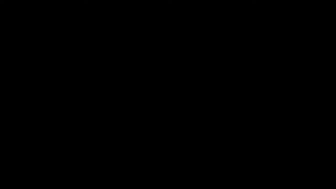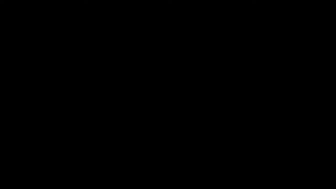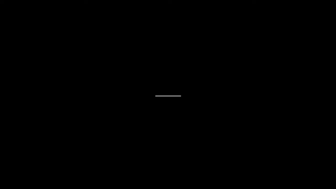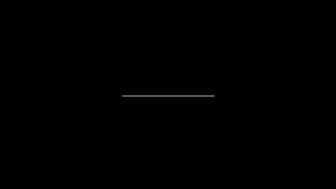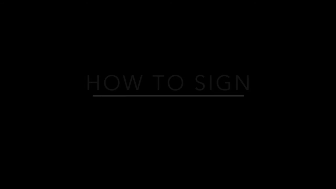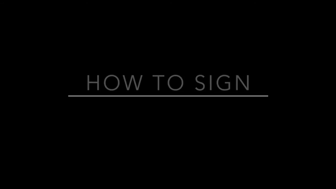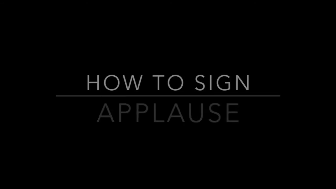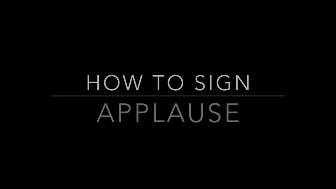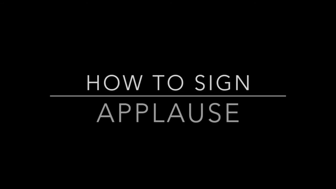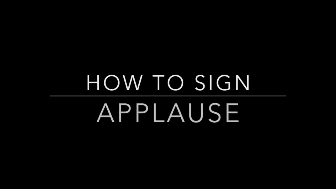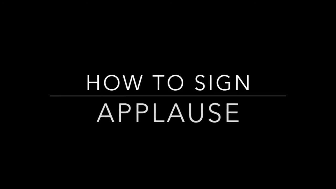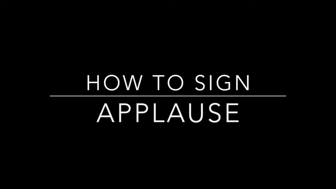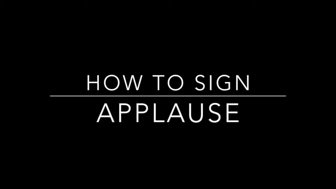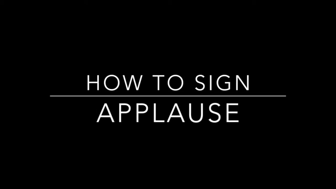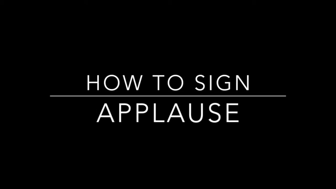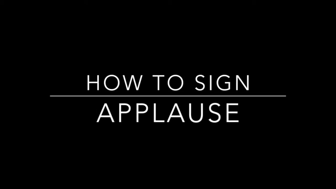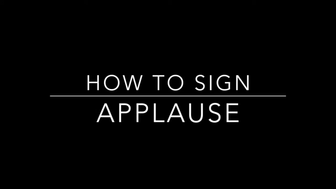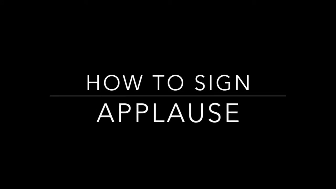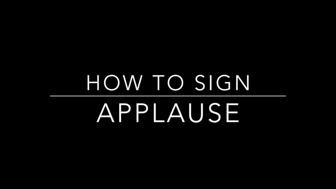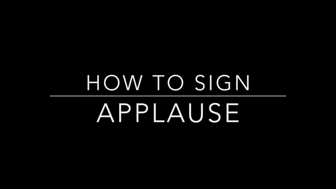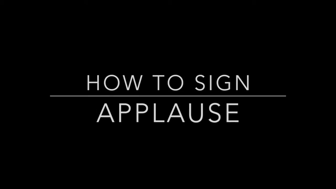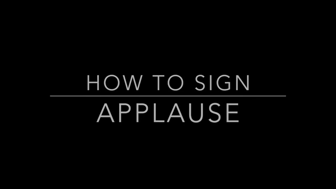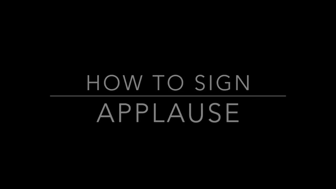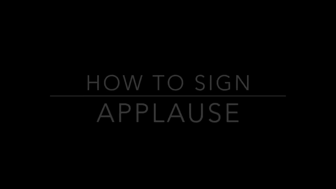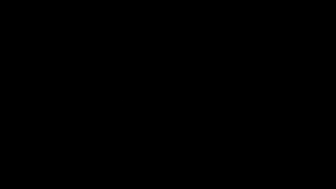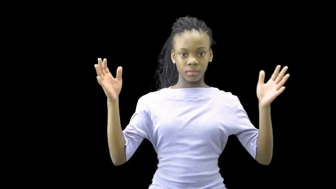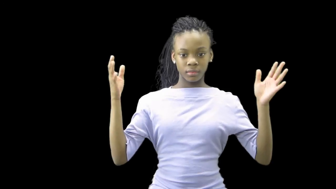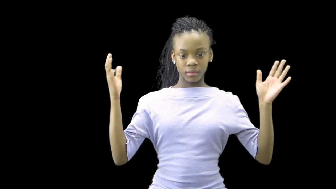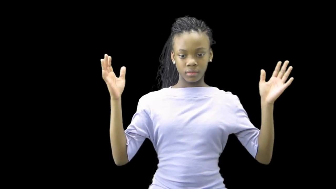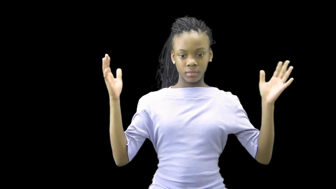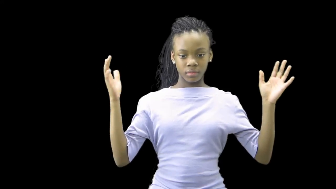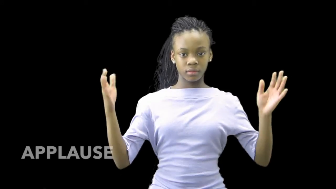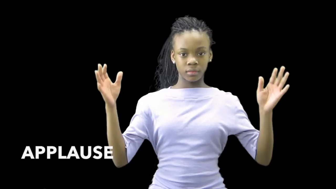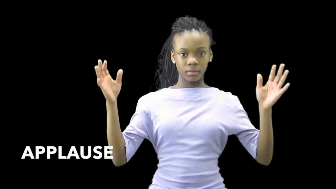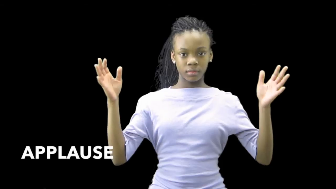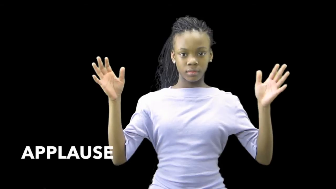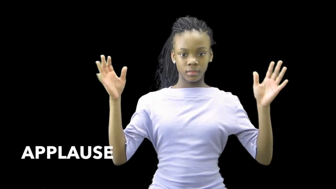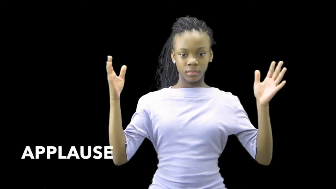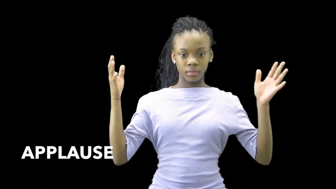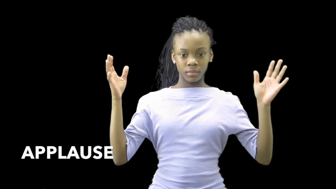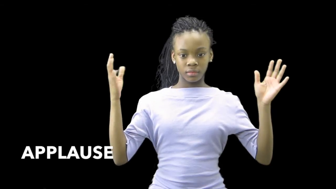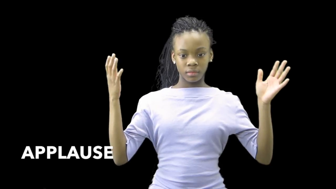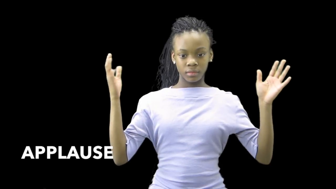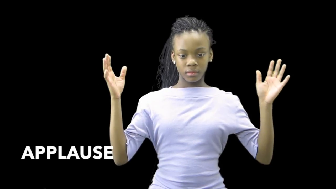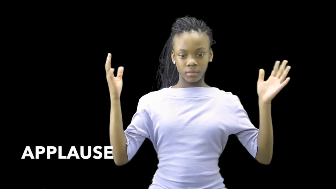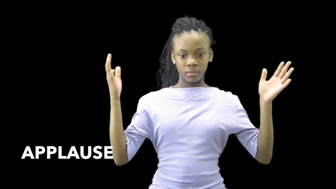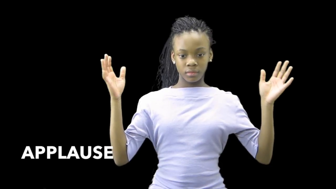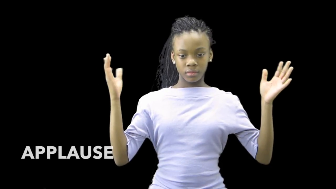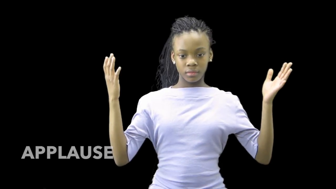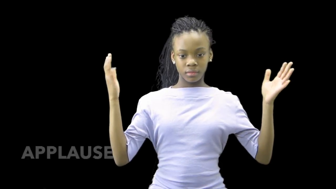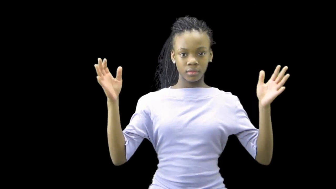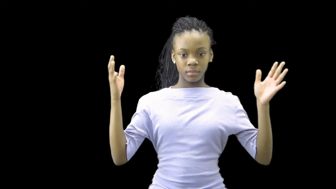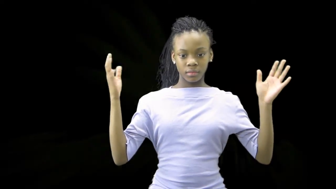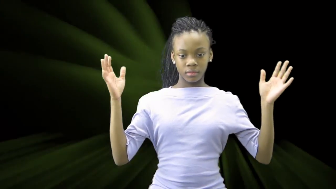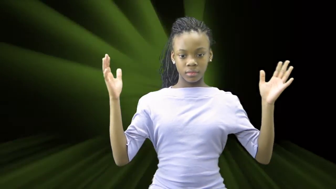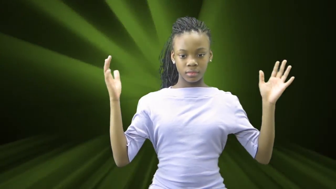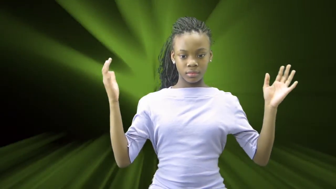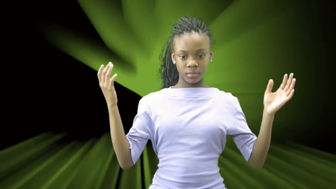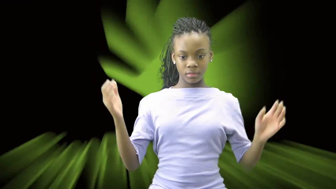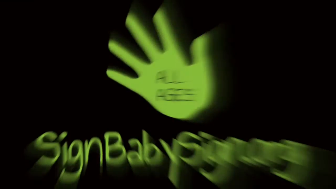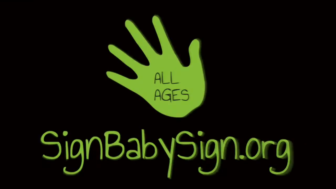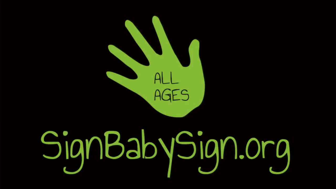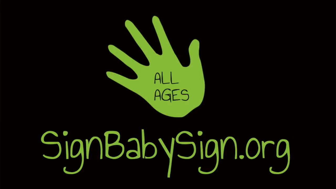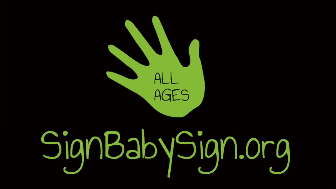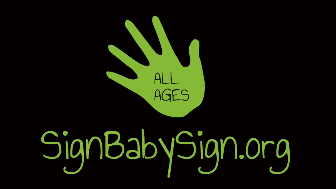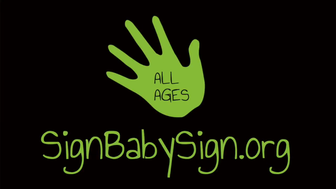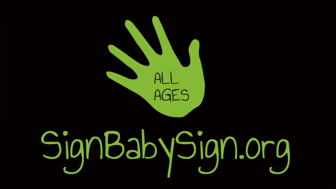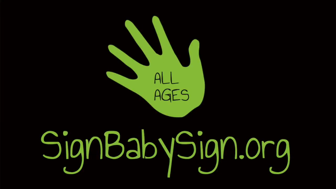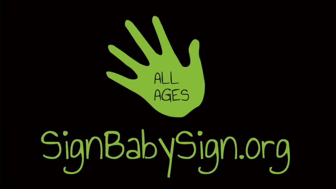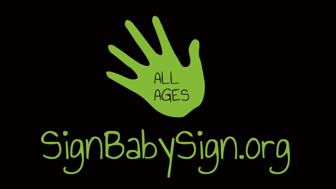Applause